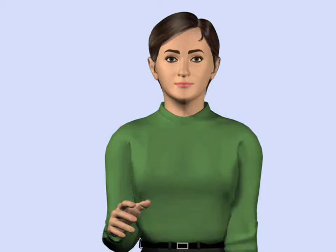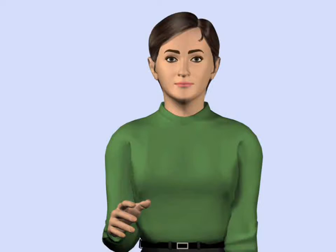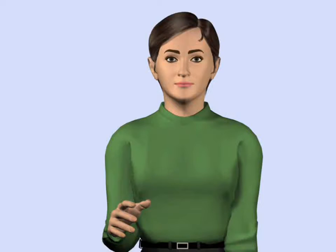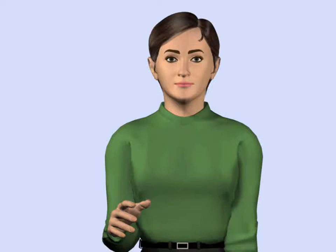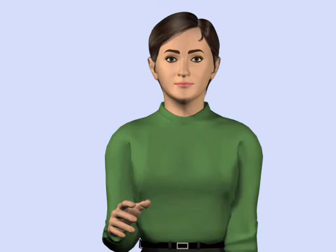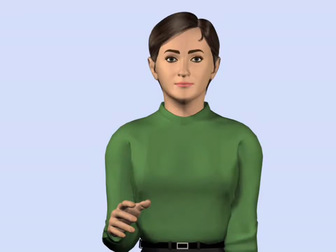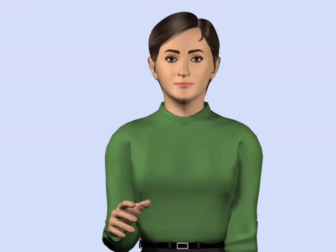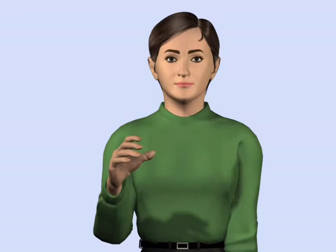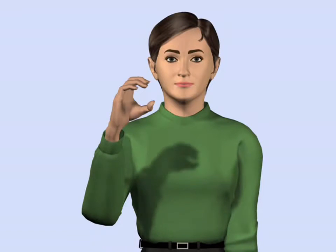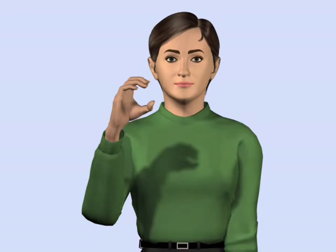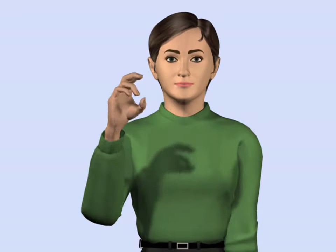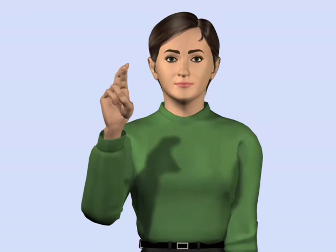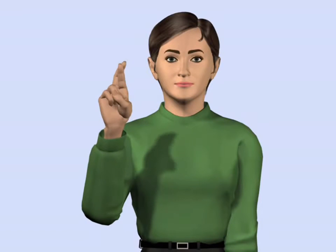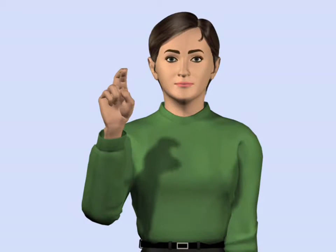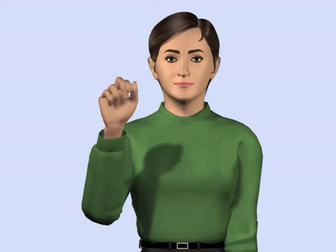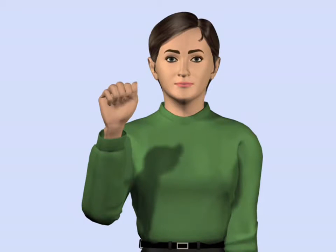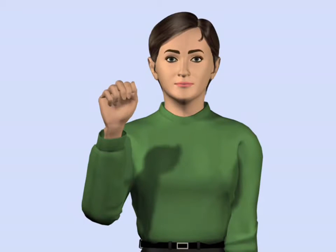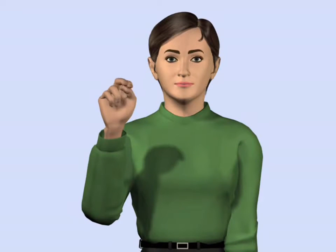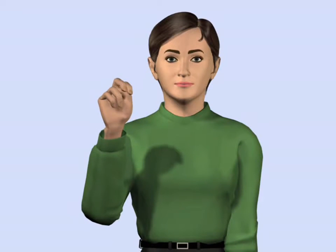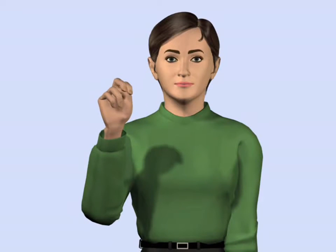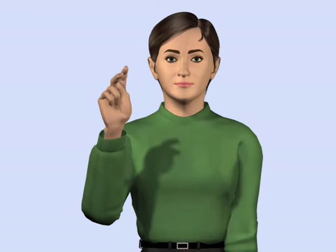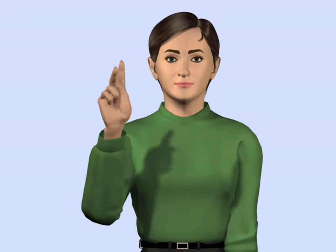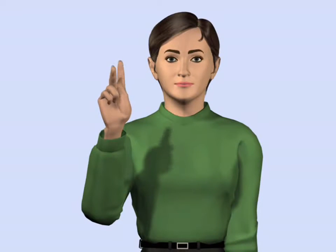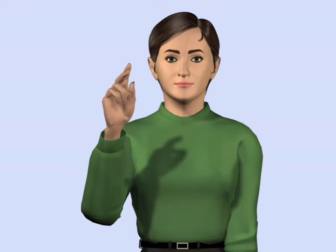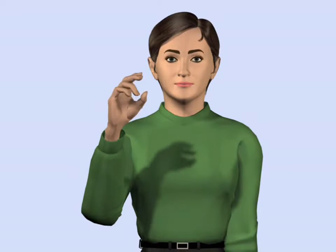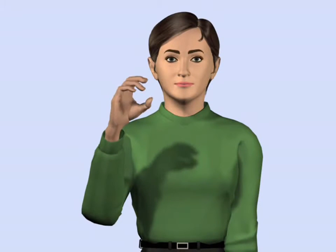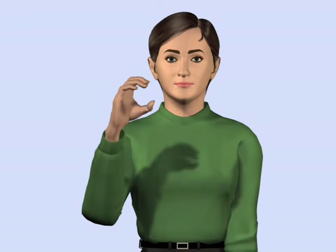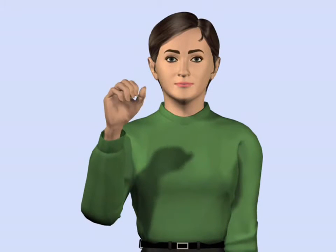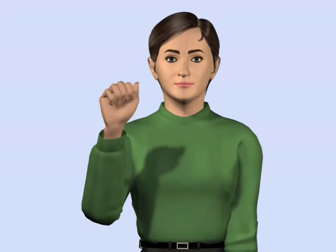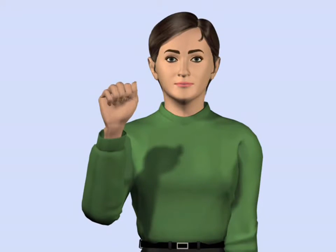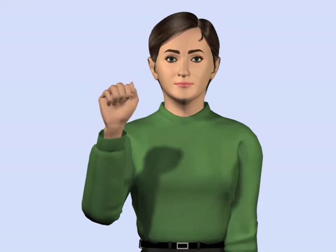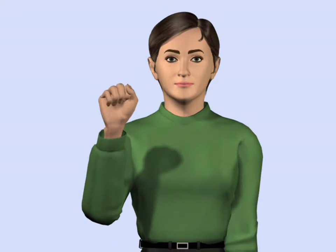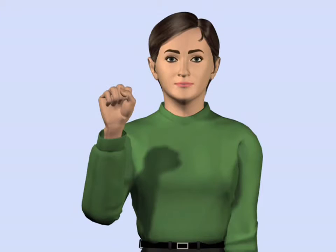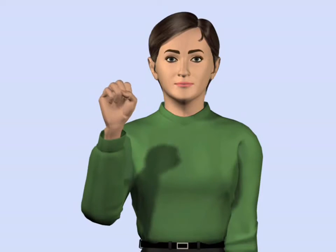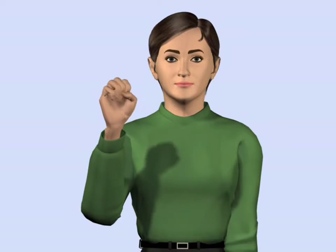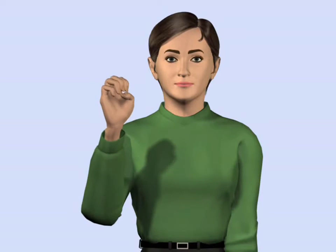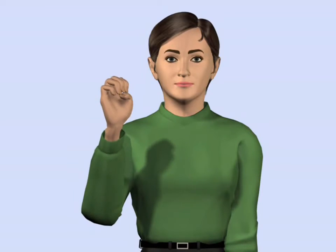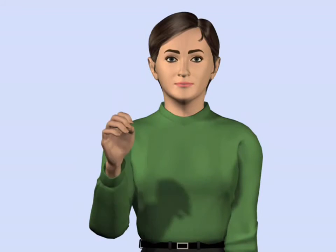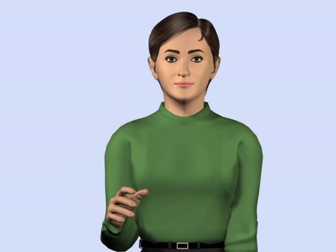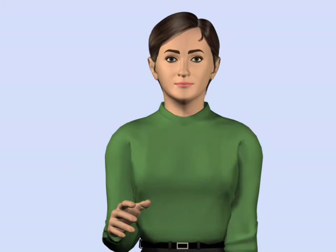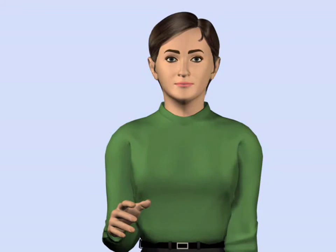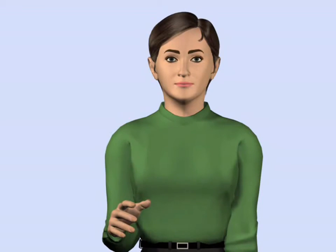crankcase